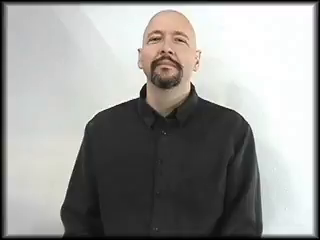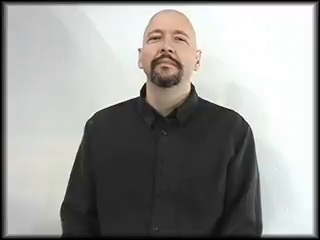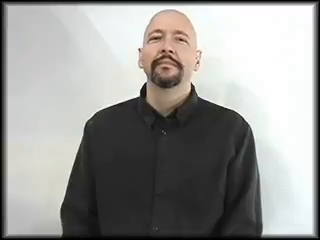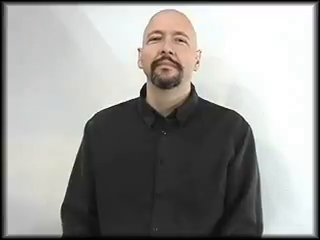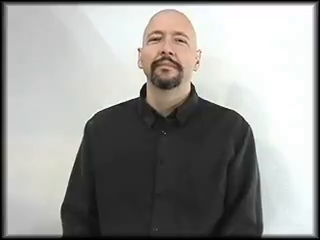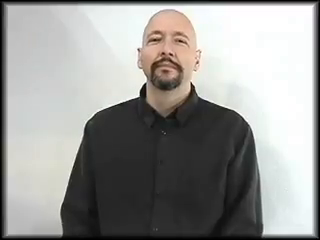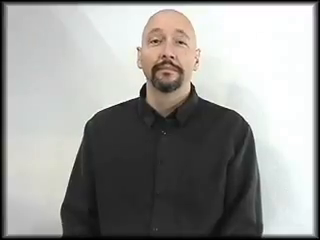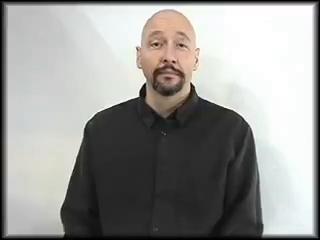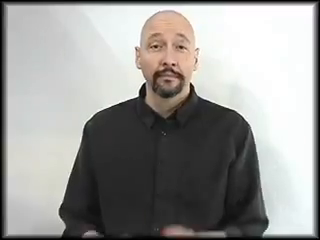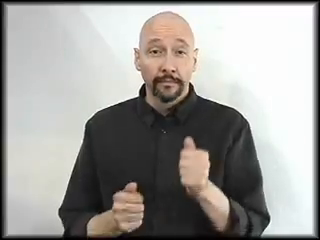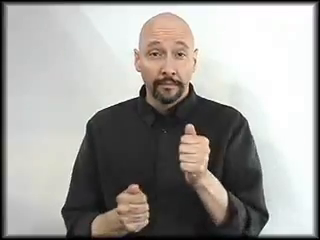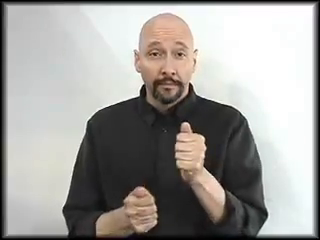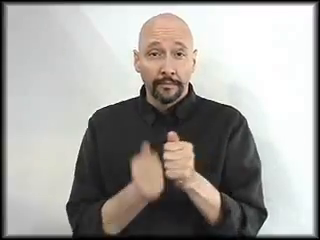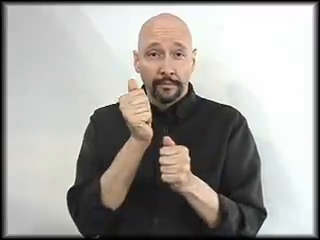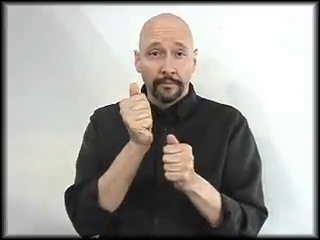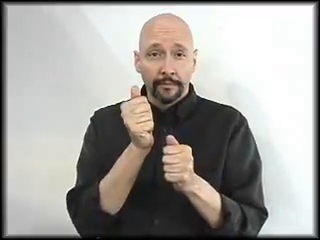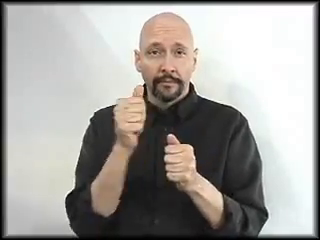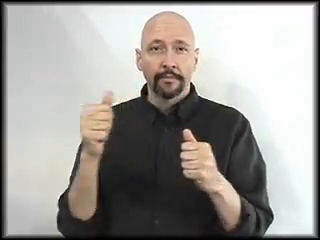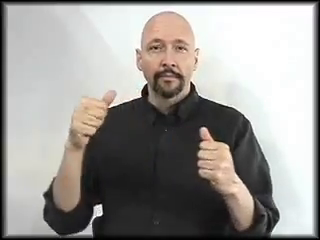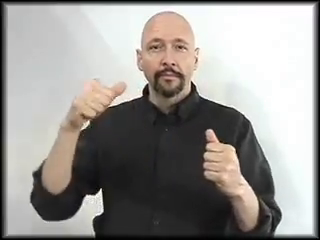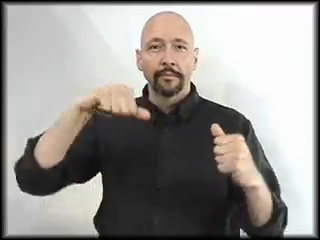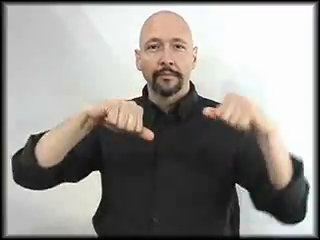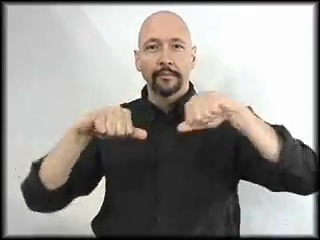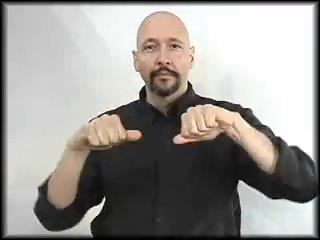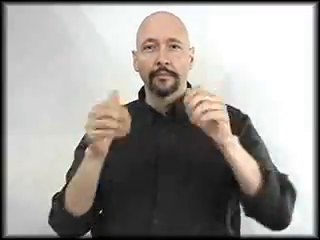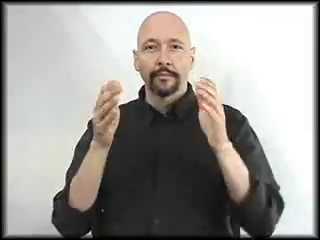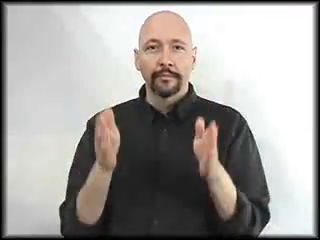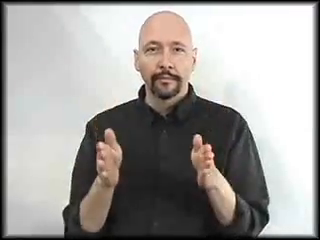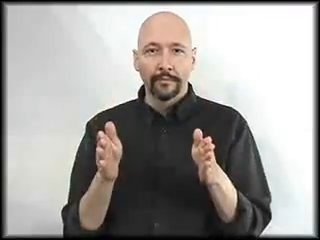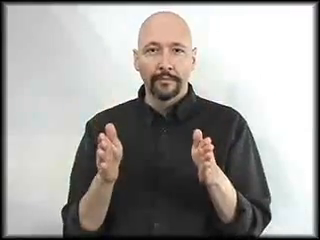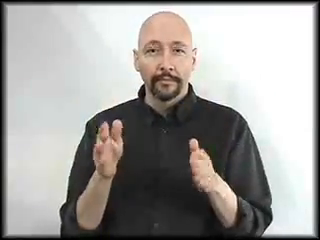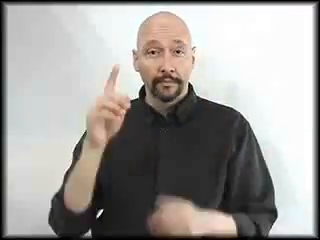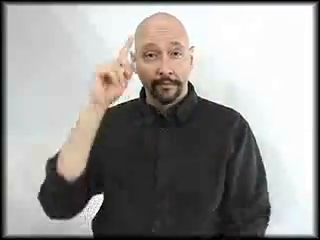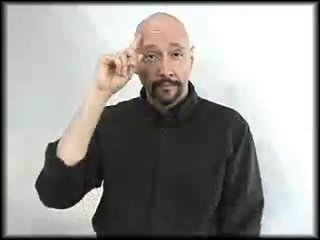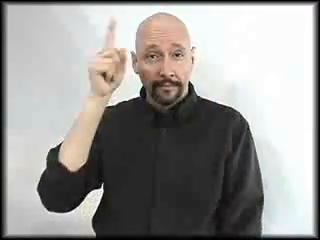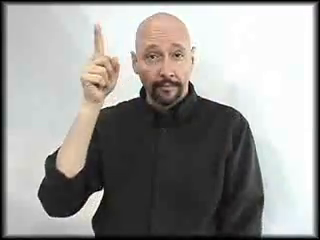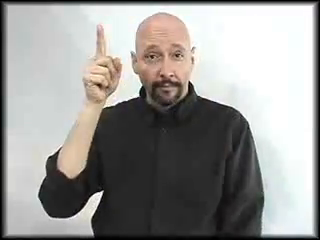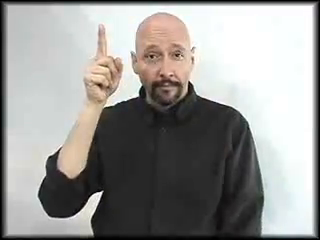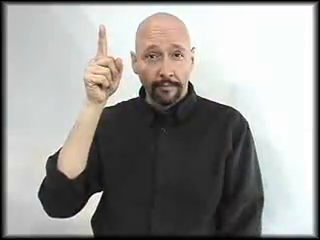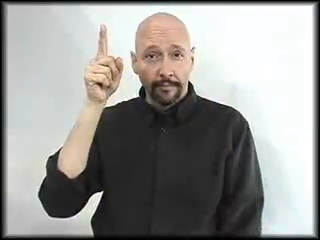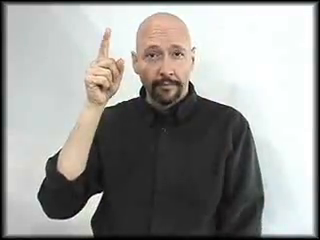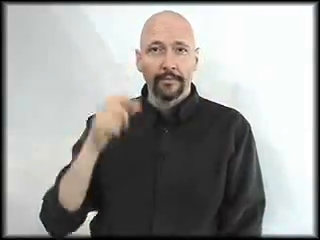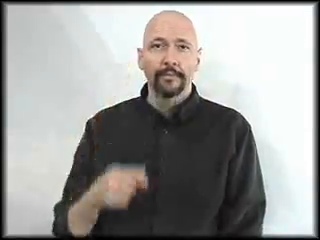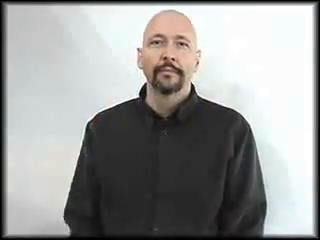most scientists smart